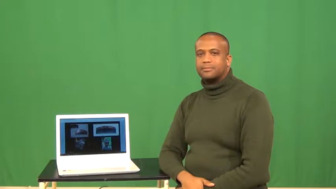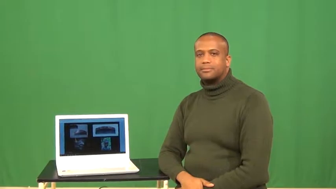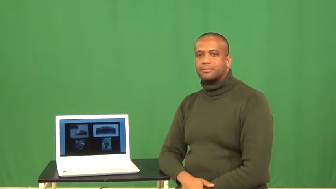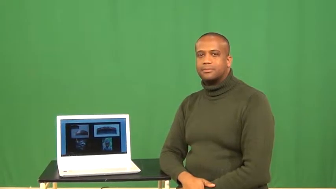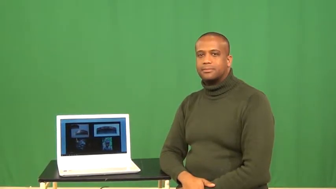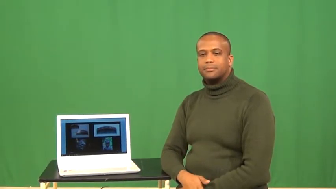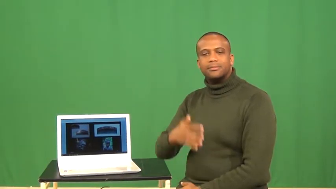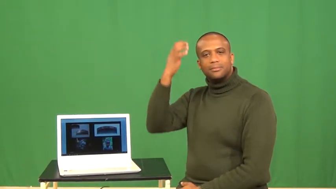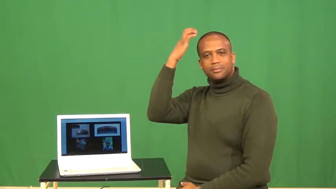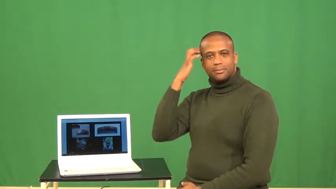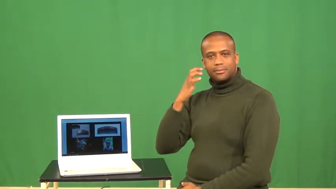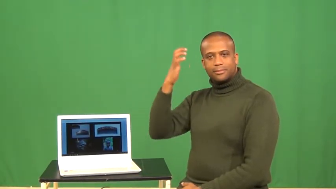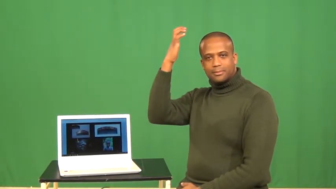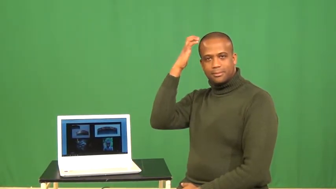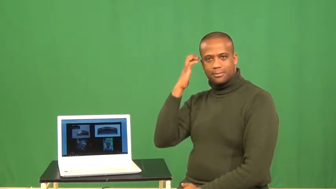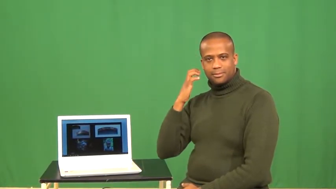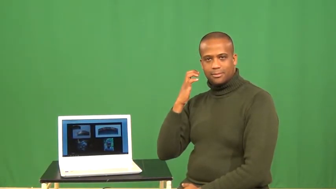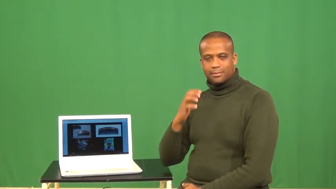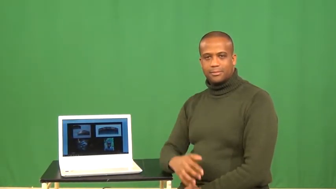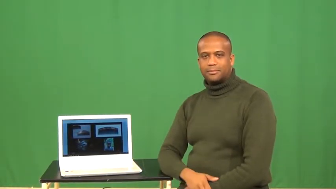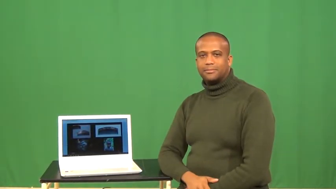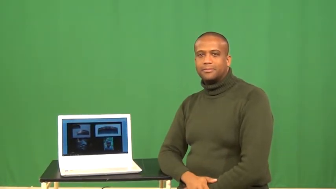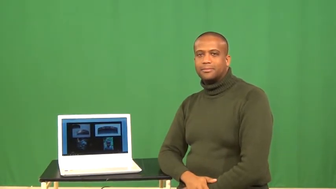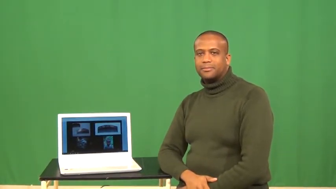combforhair